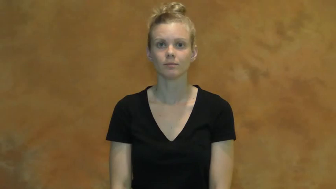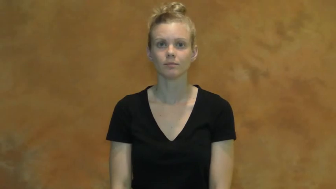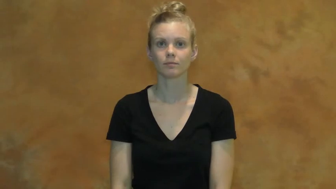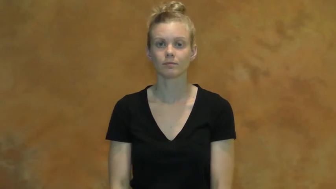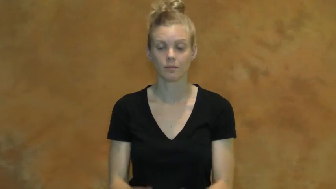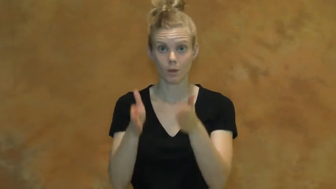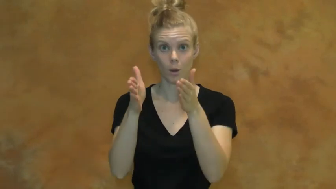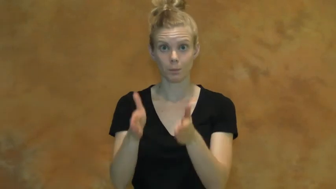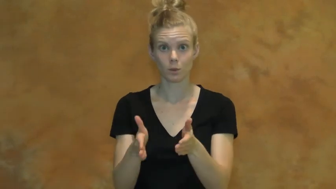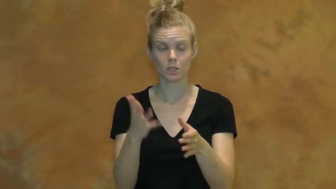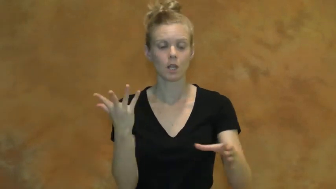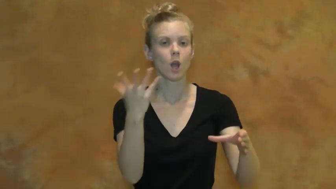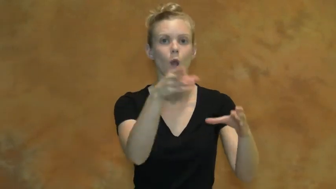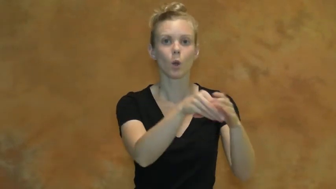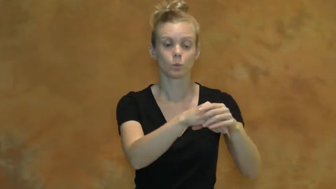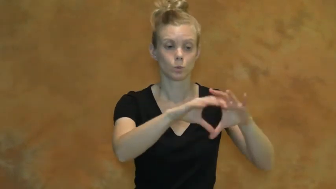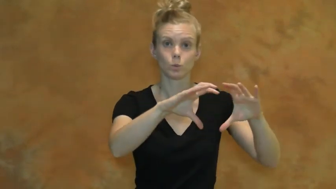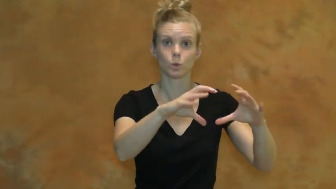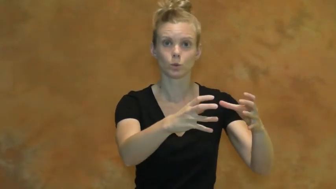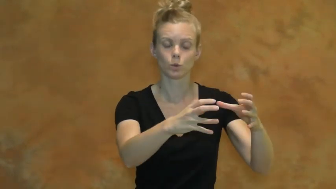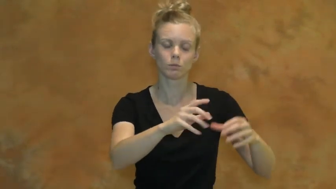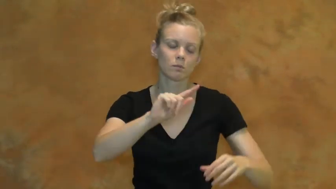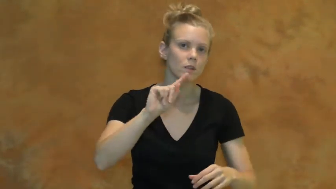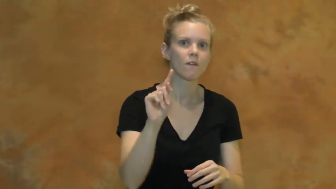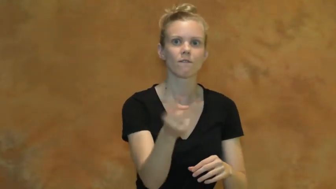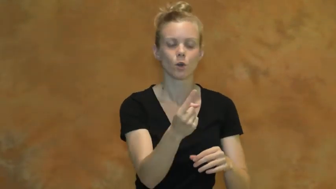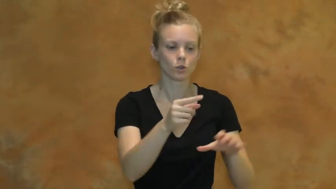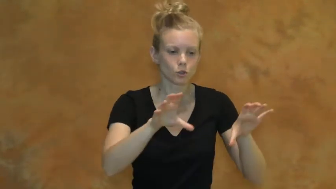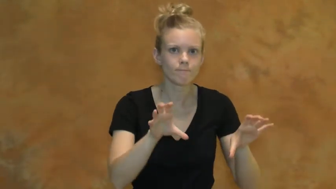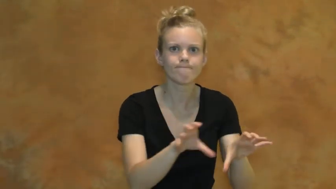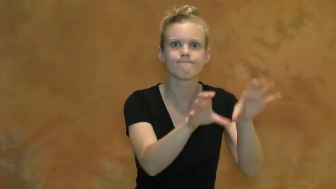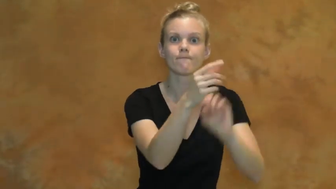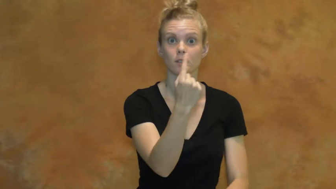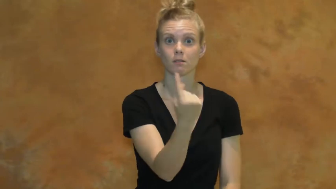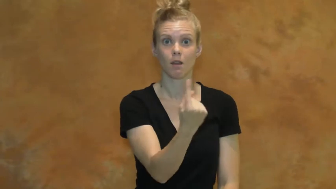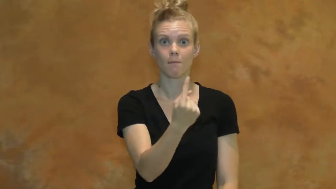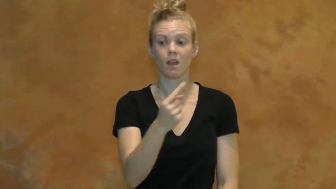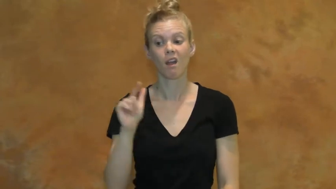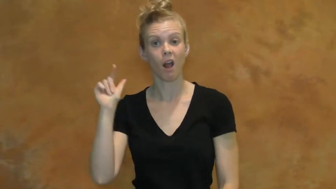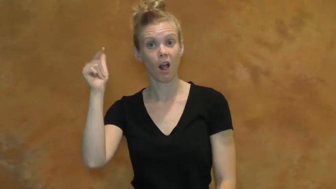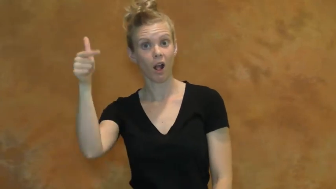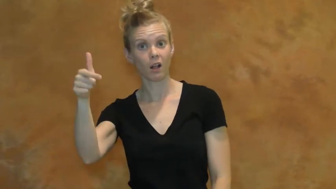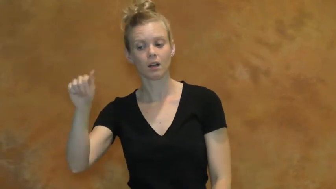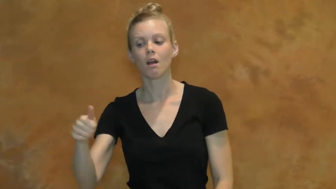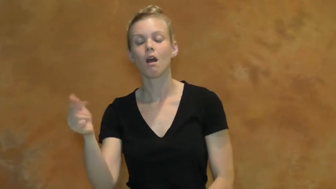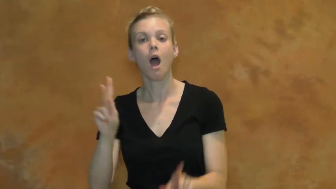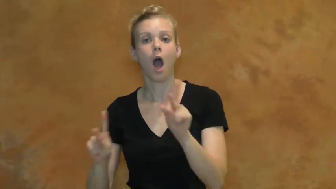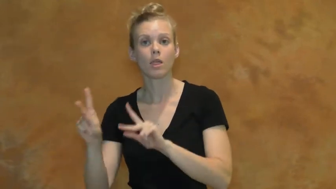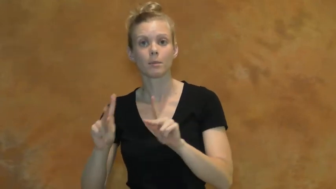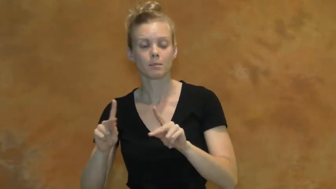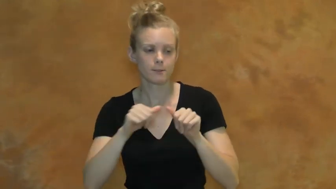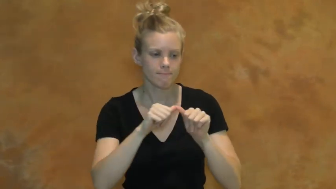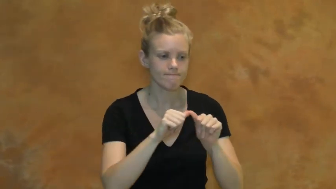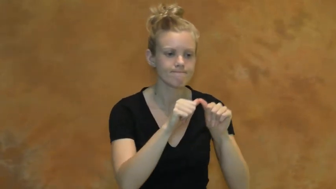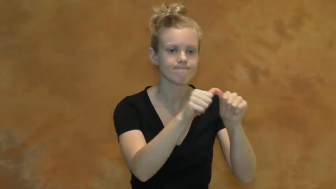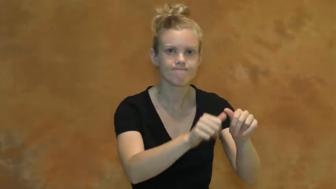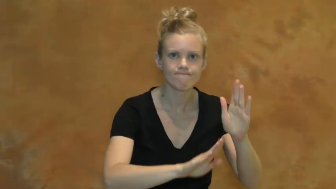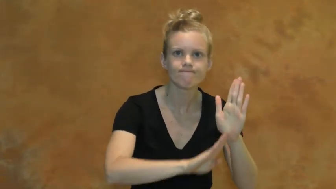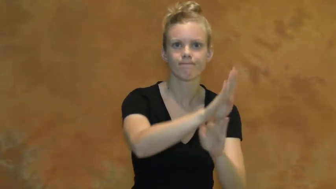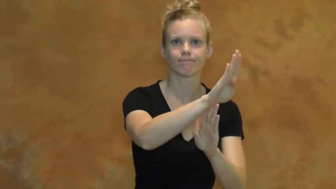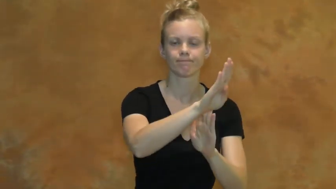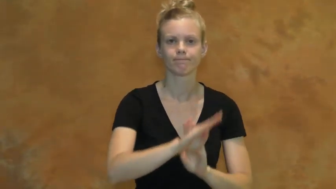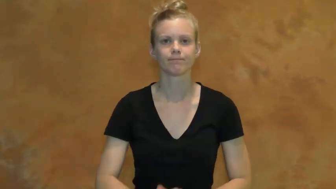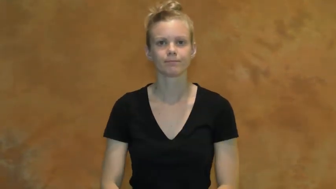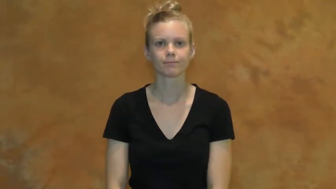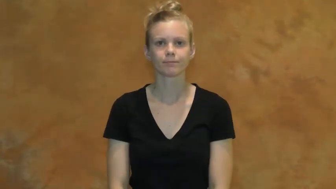pioneer